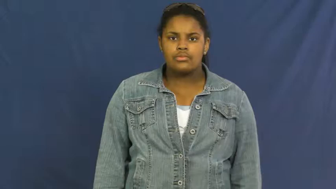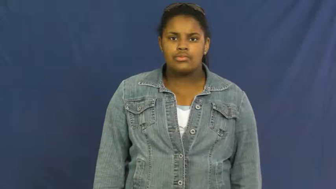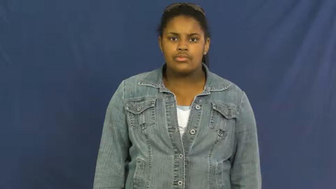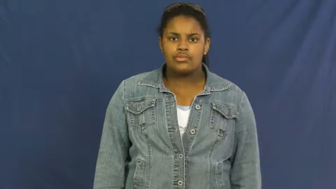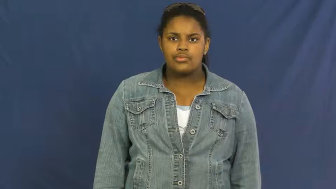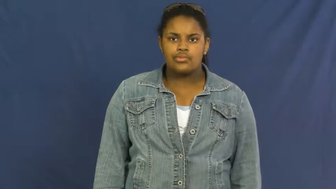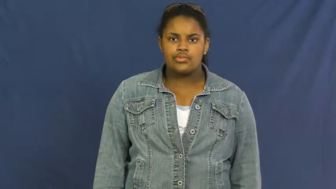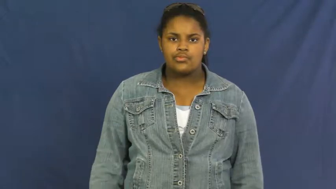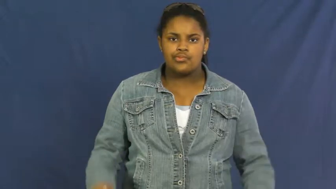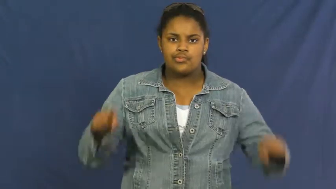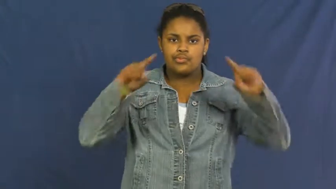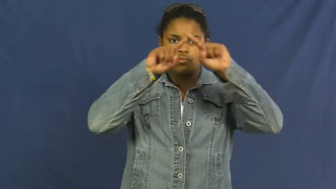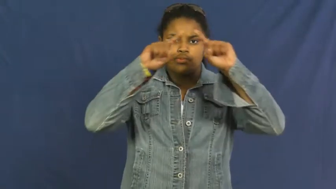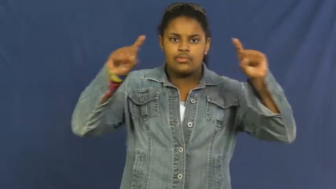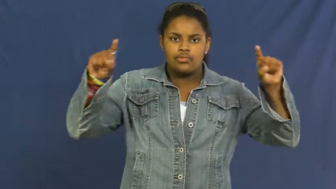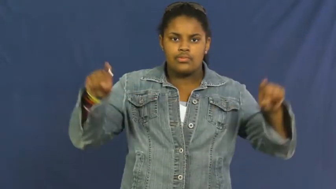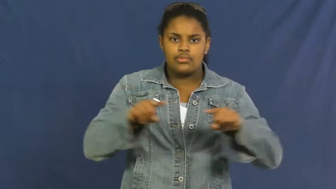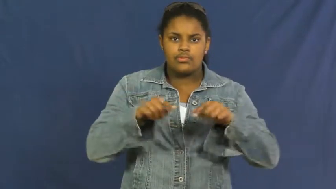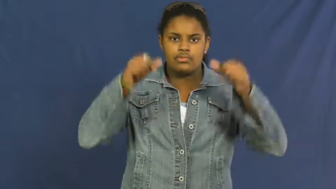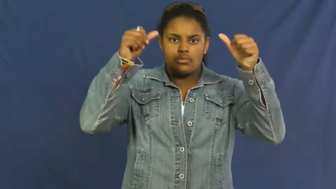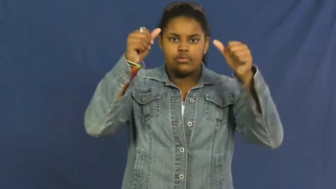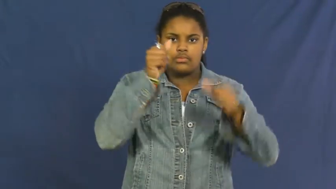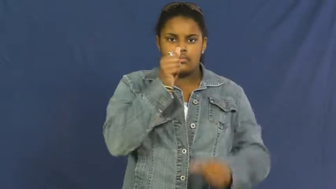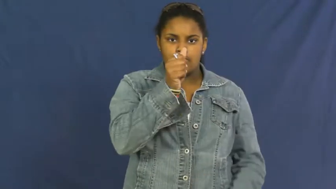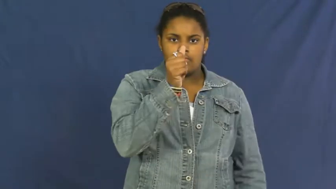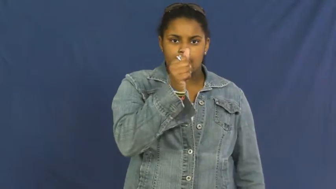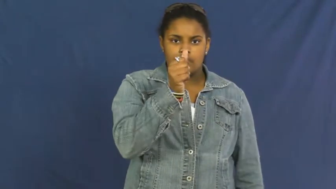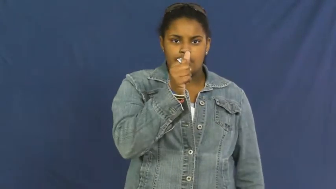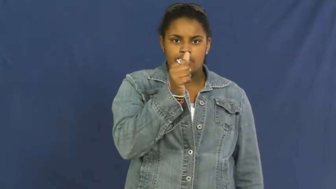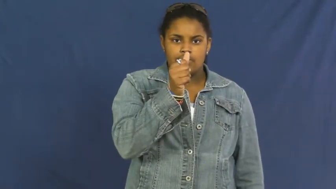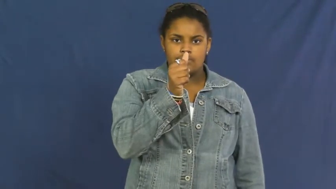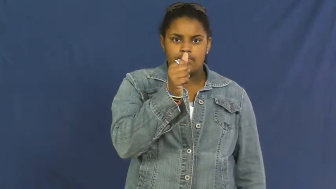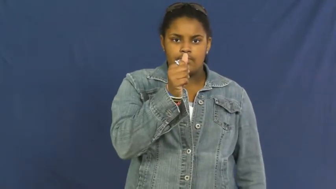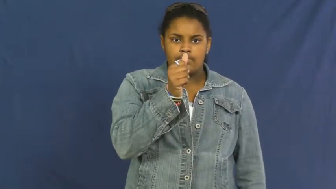thumbtack,pushpin